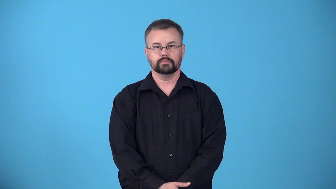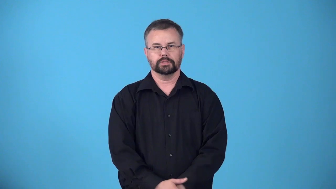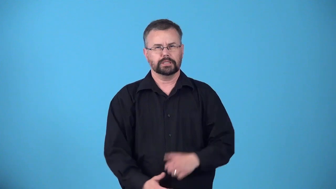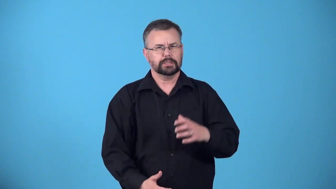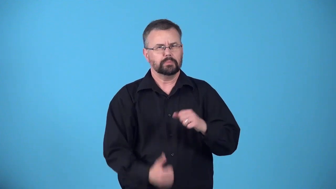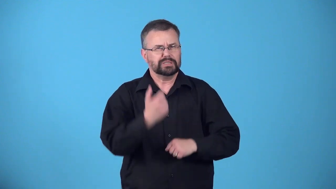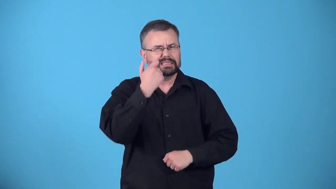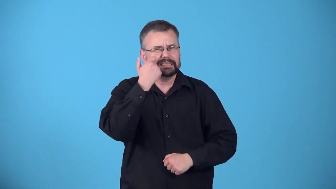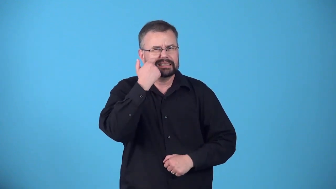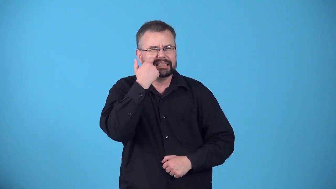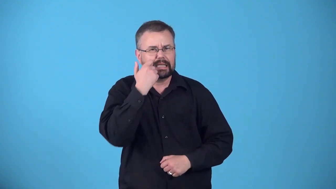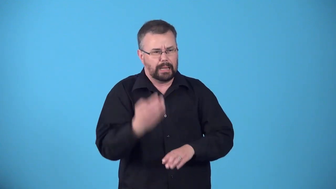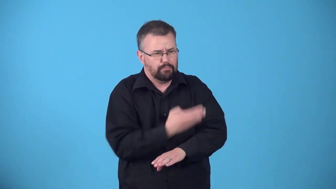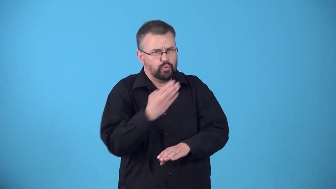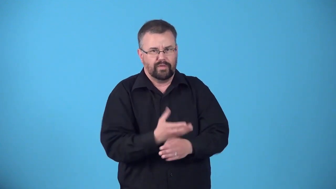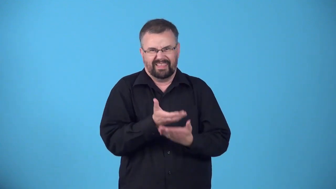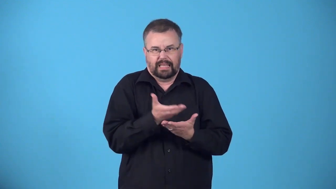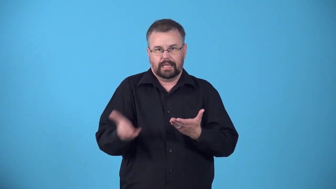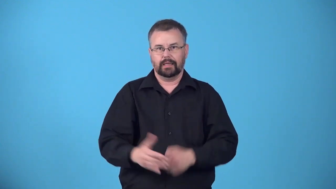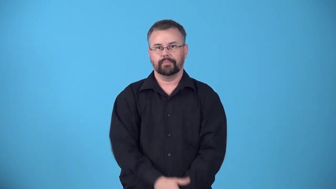all singing, all dancing